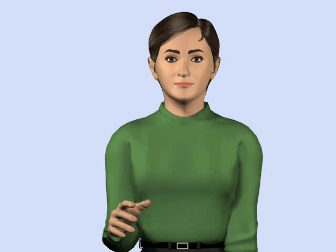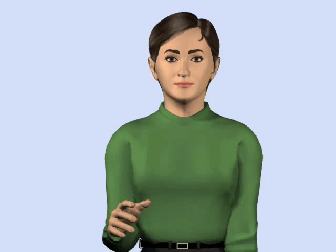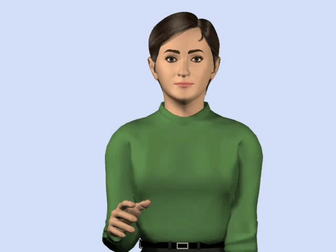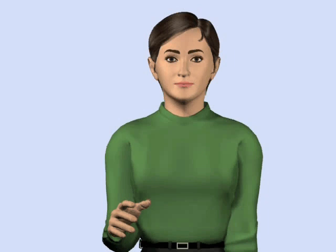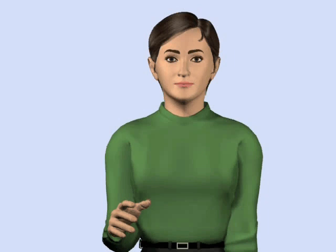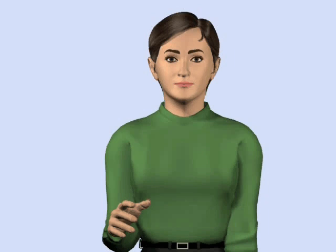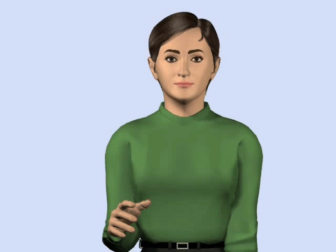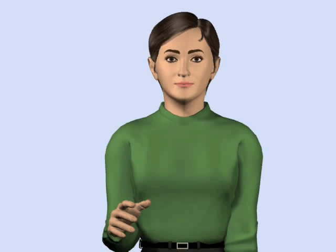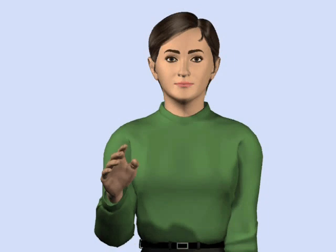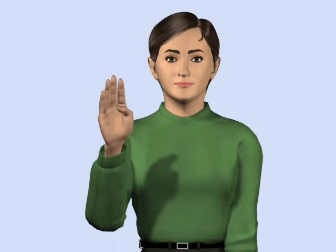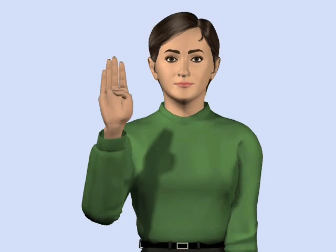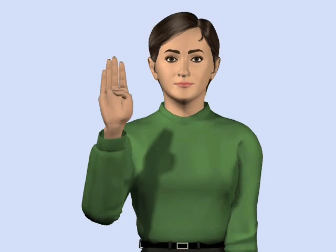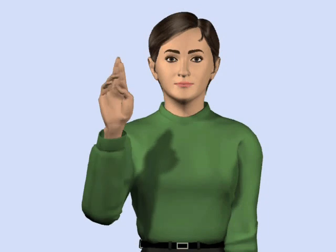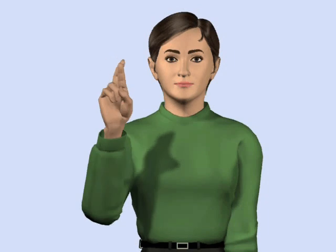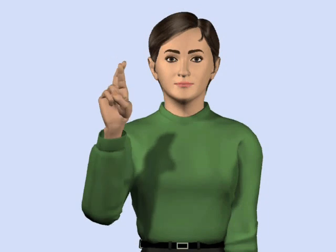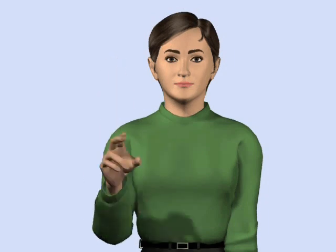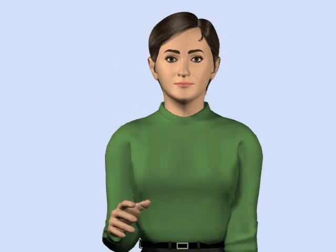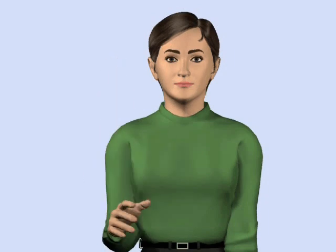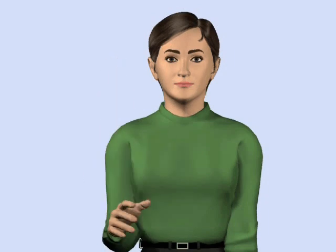Baton Rouge,LA